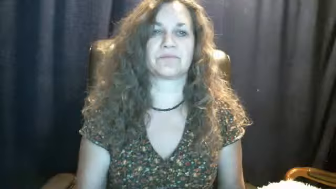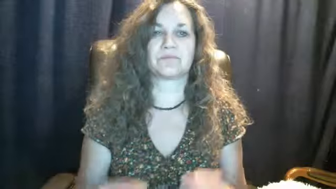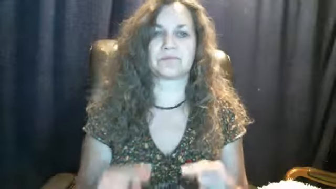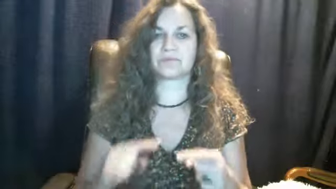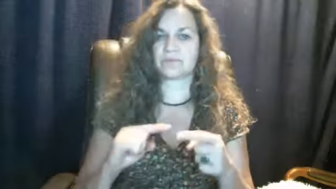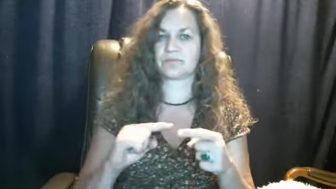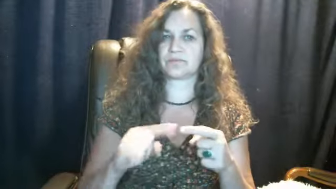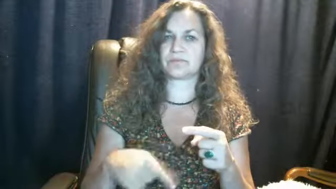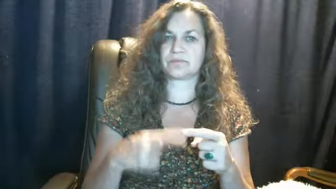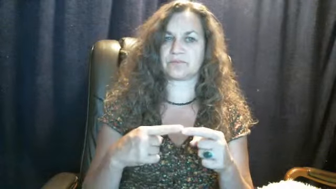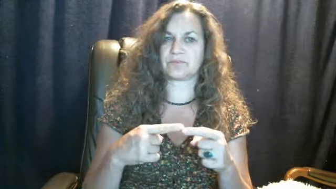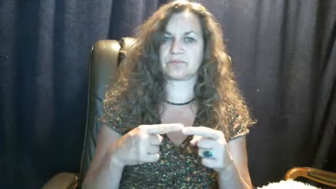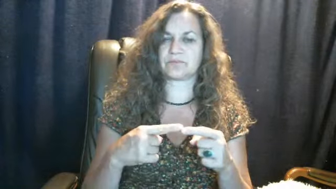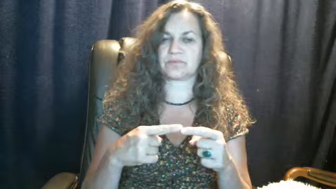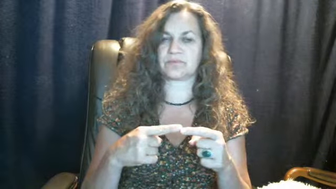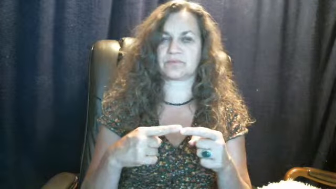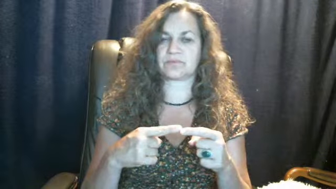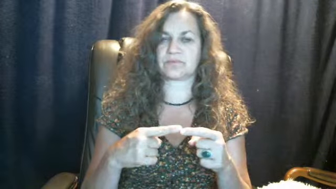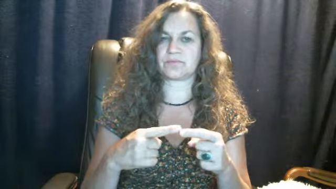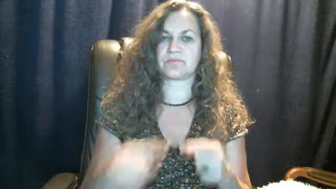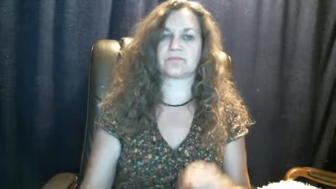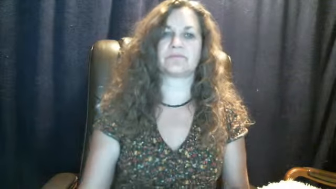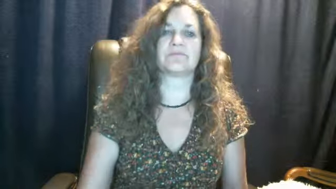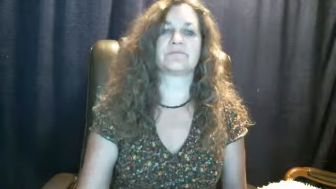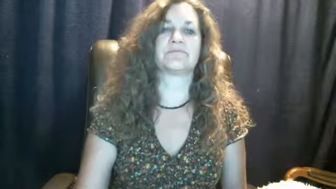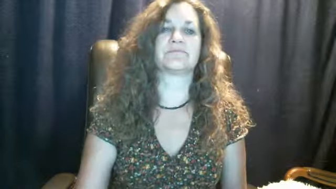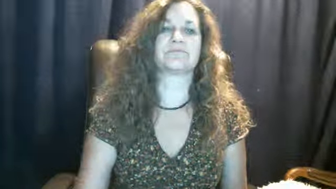when